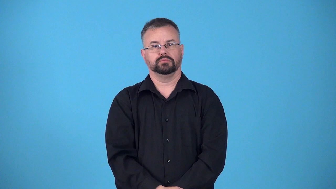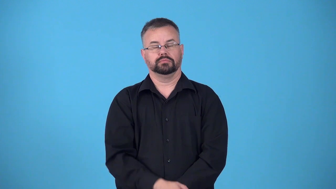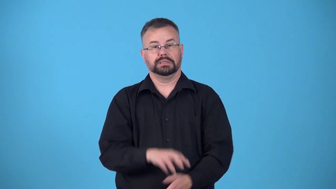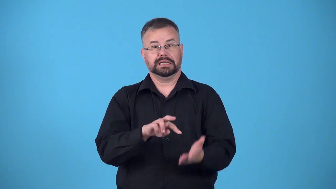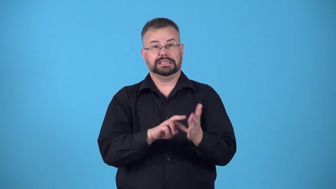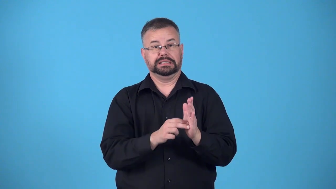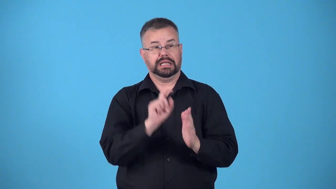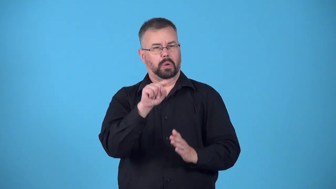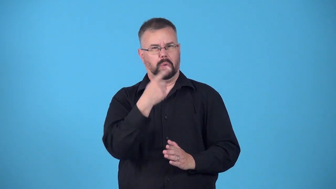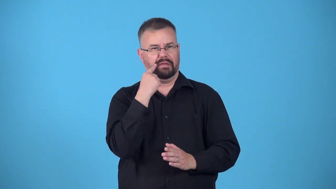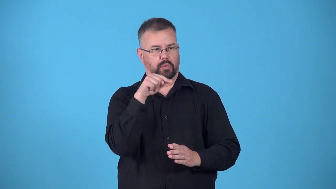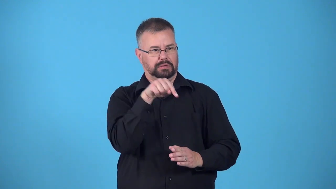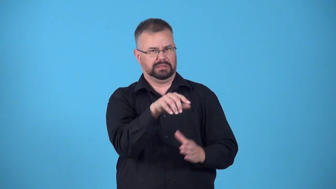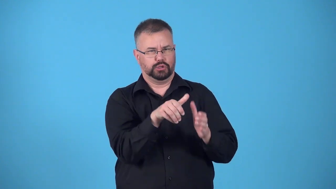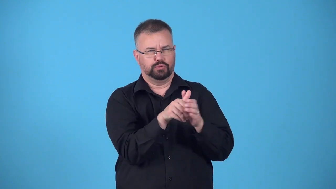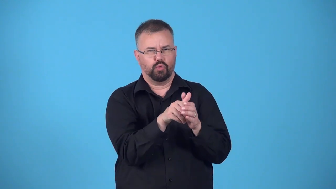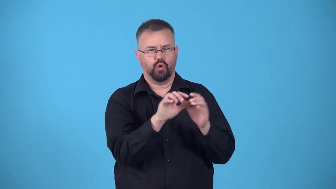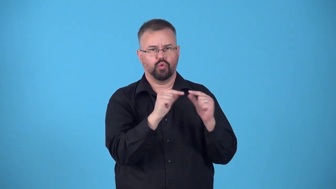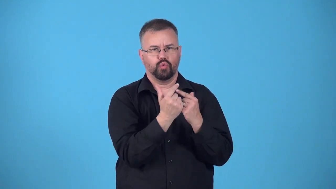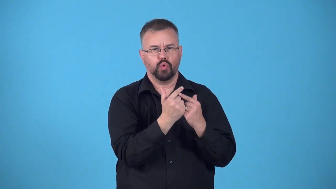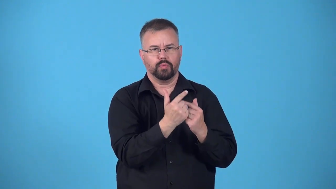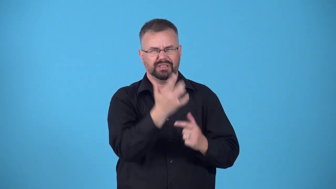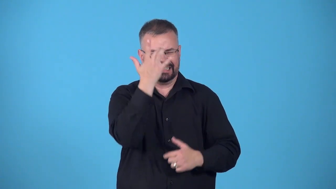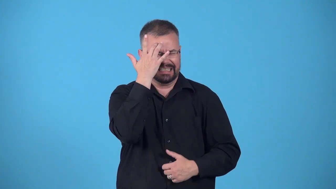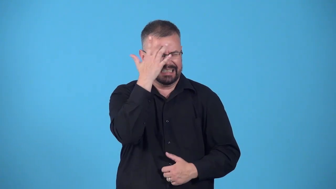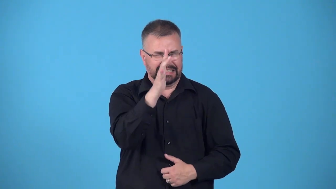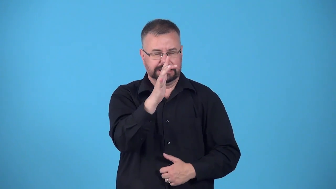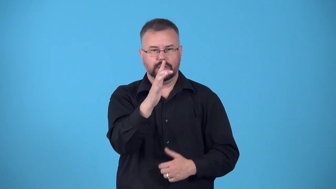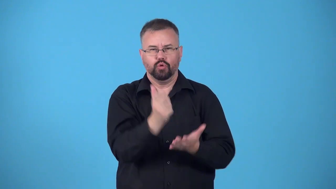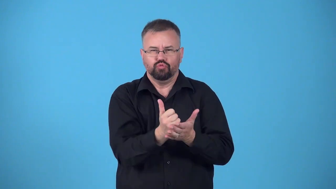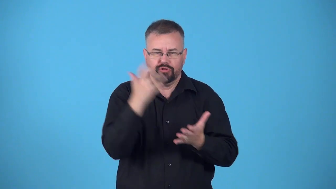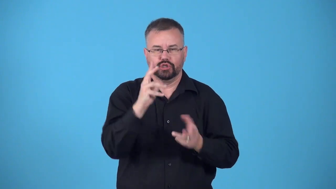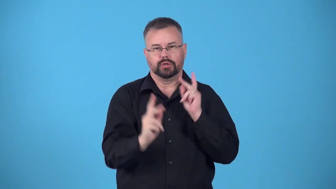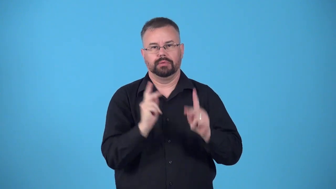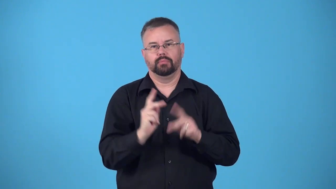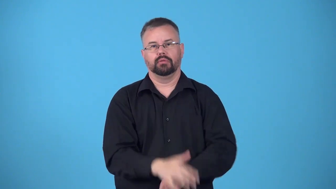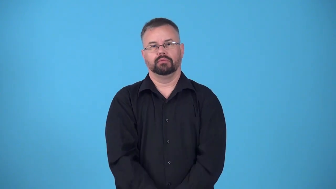rarefied-group